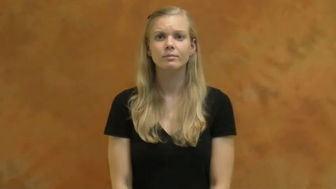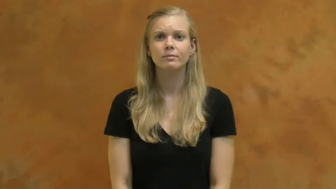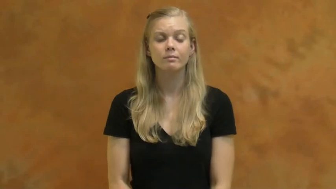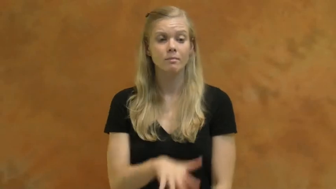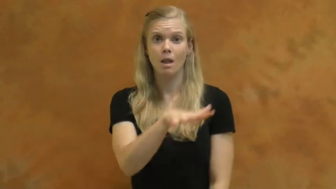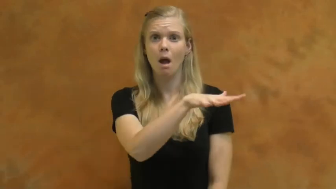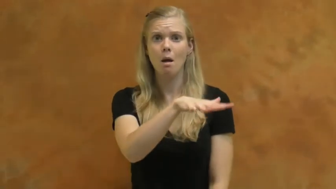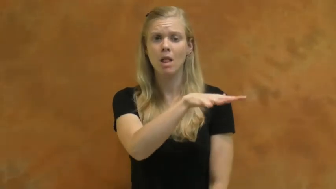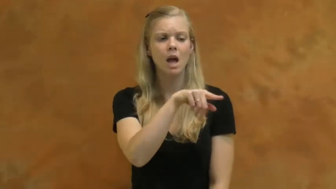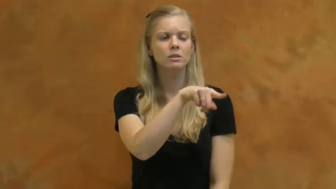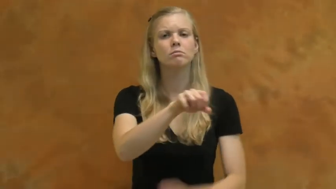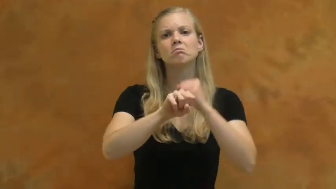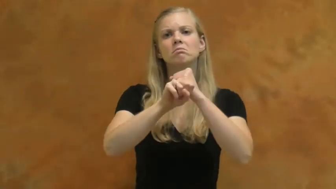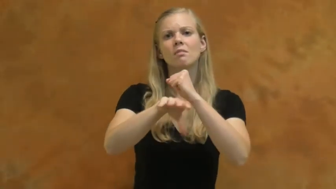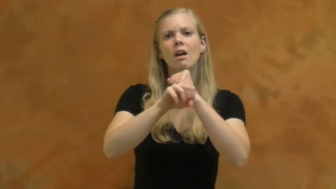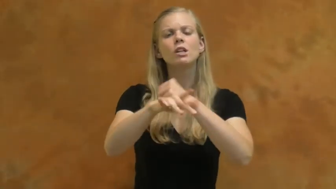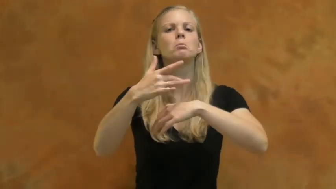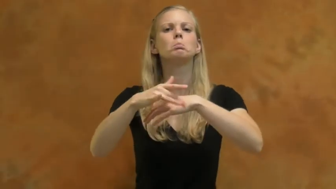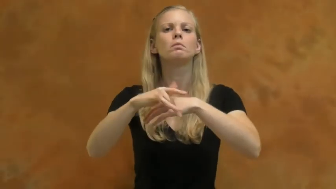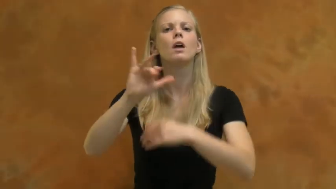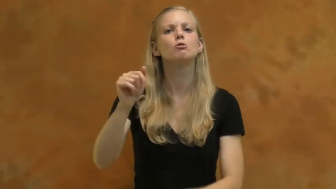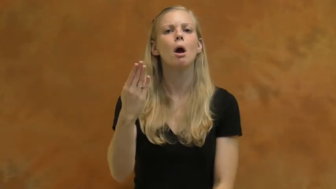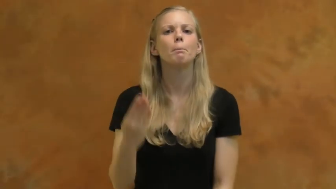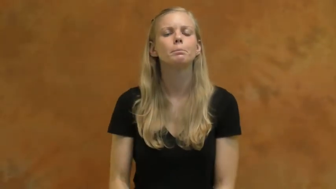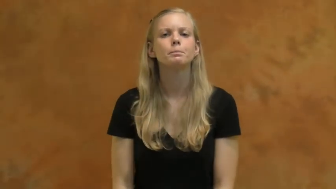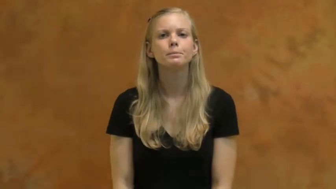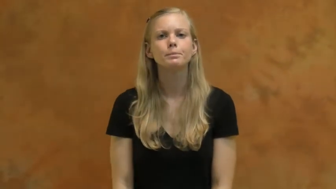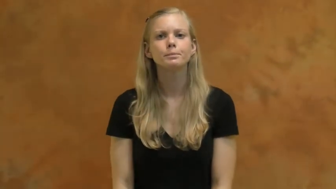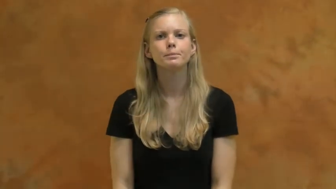job center